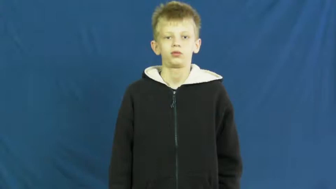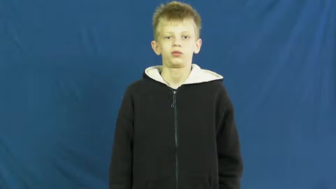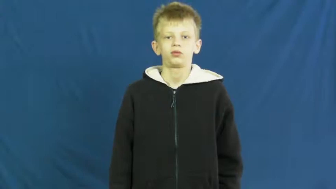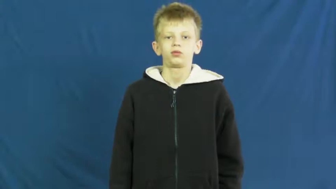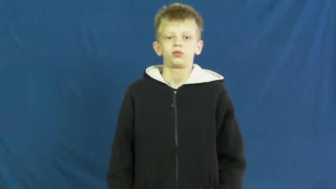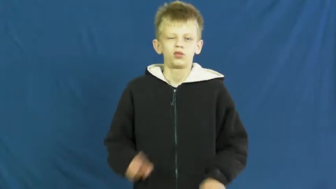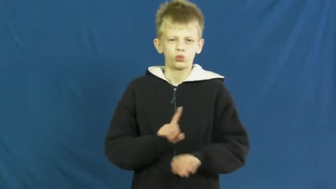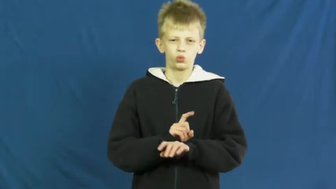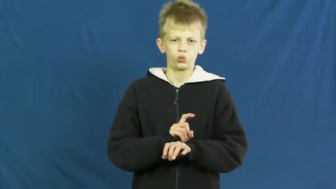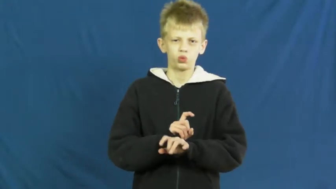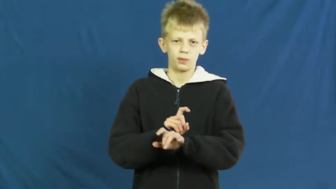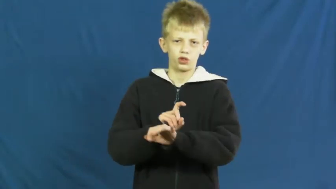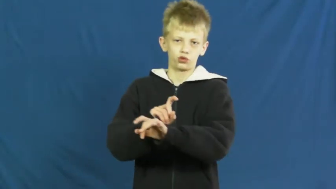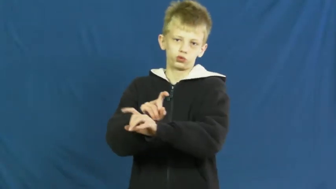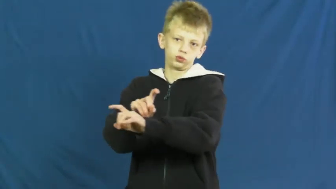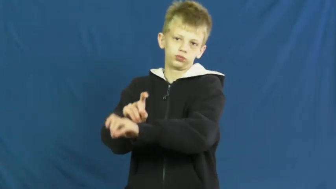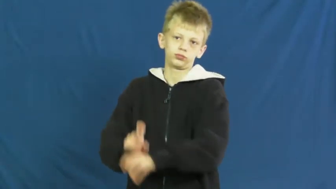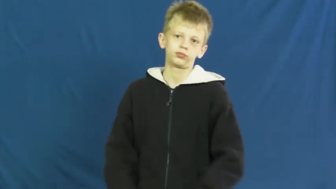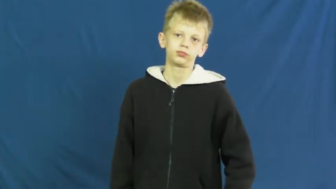scorpion